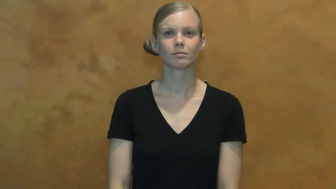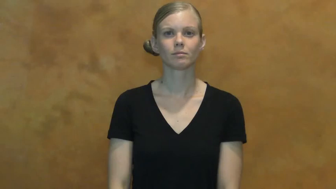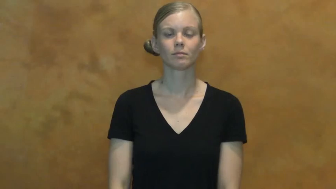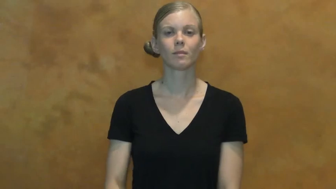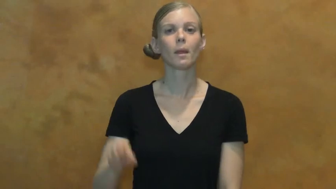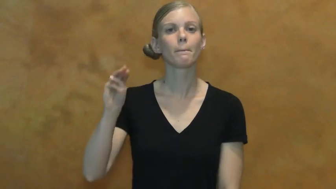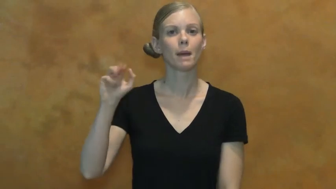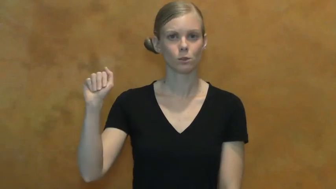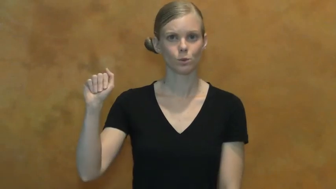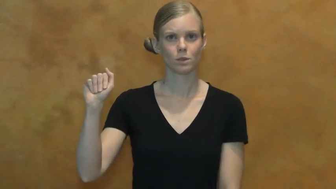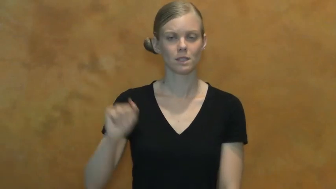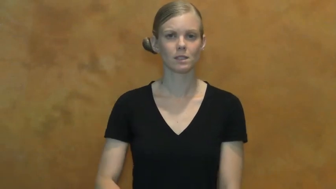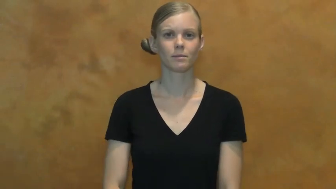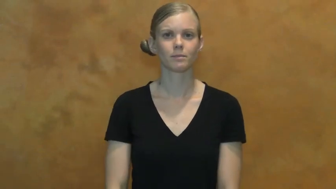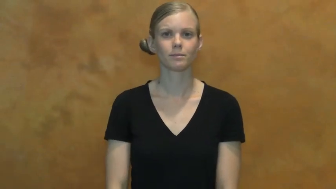Massachusettes